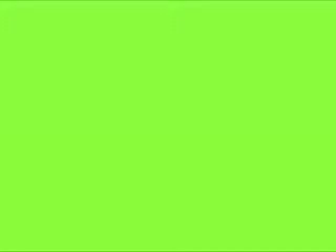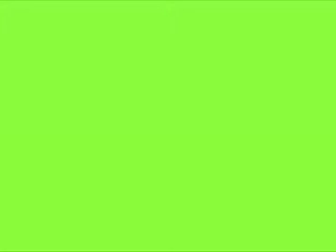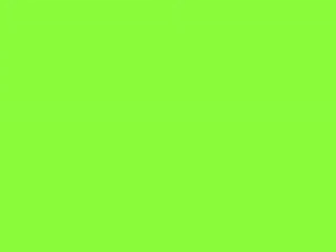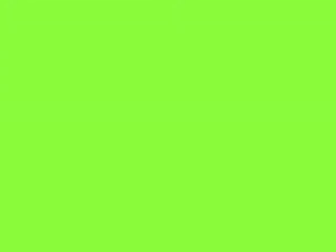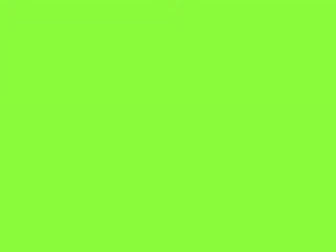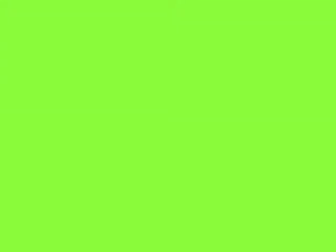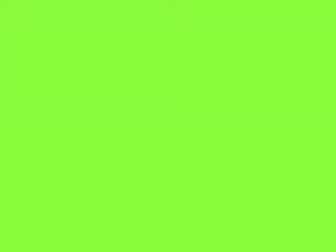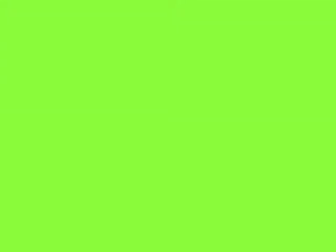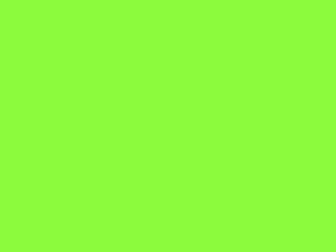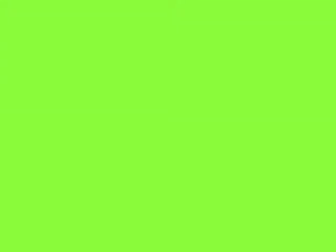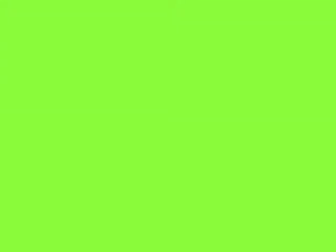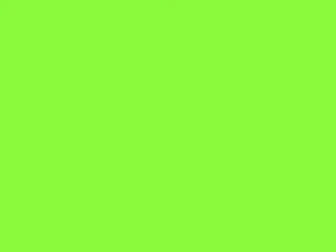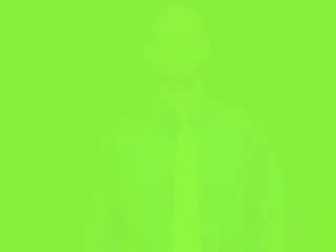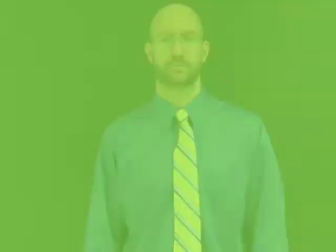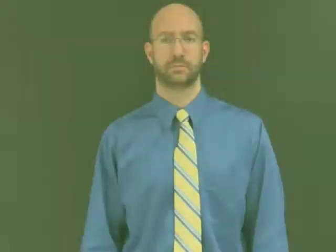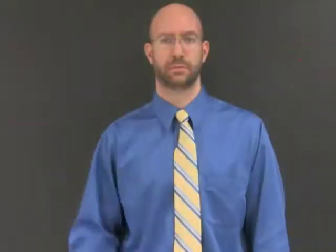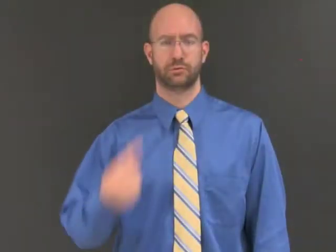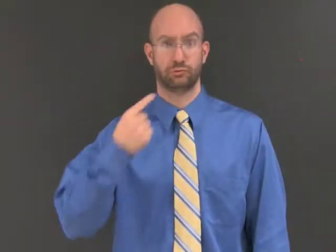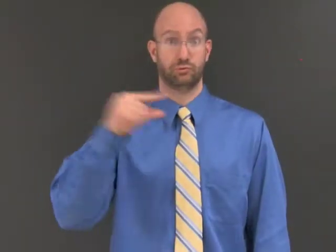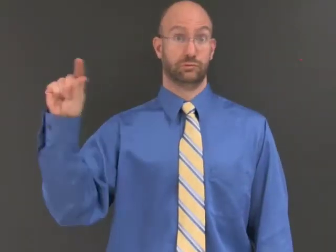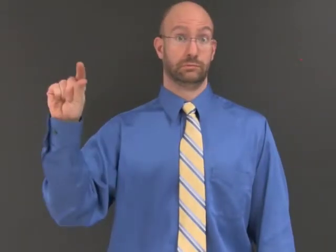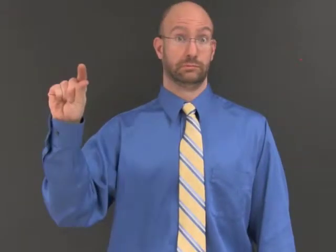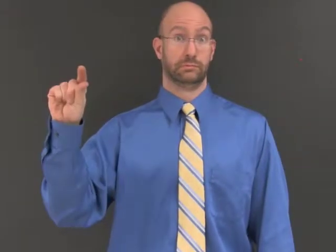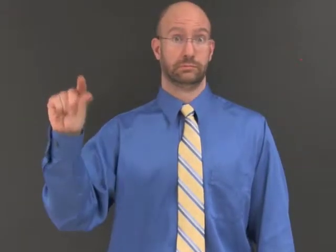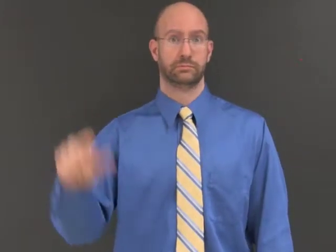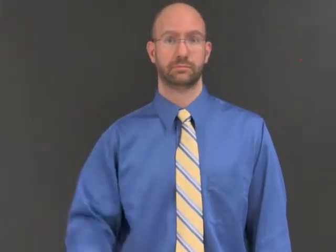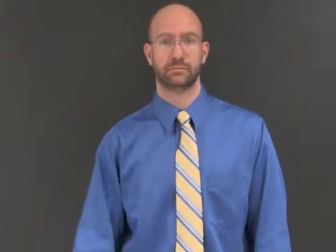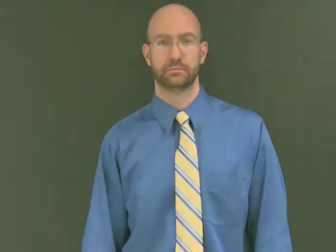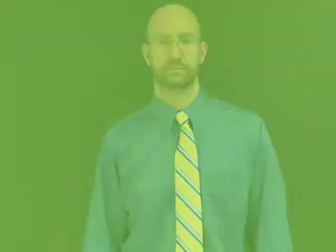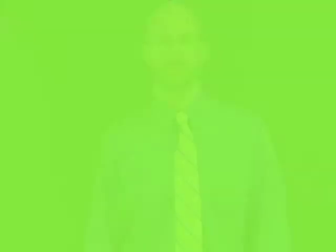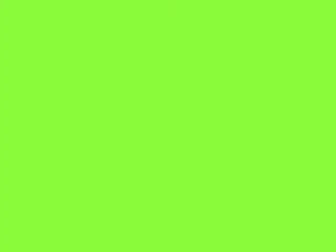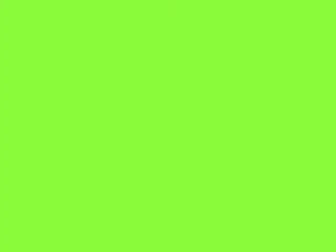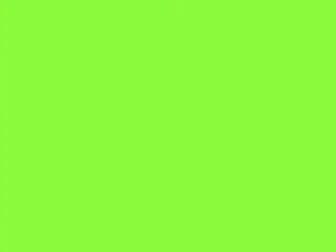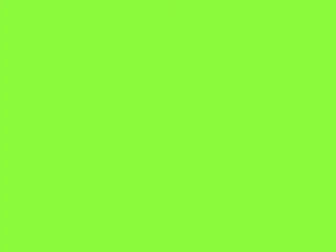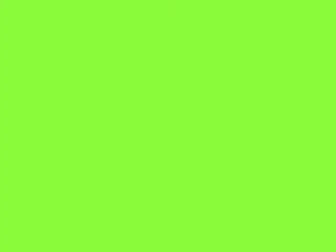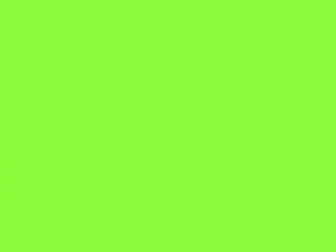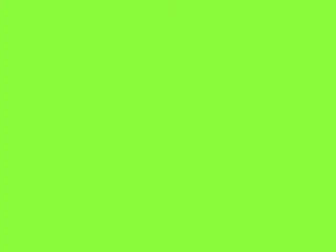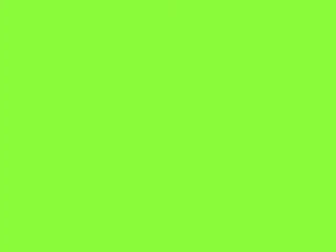medium